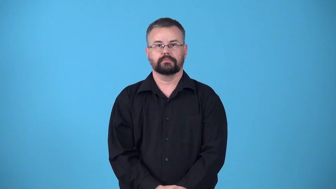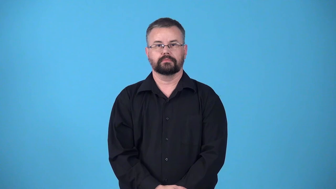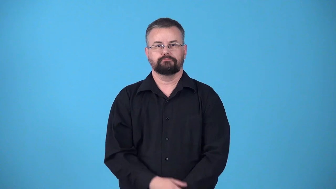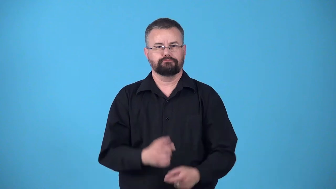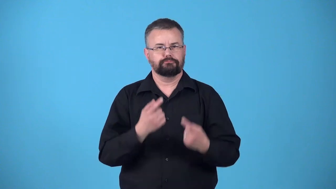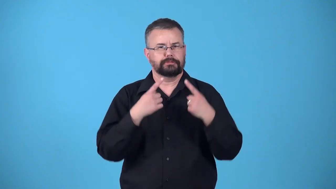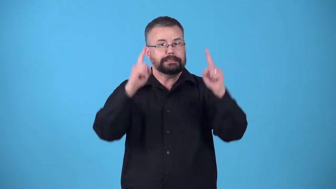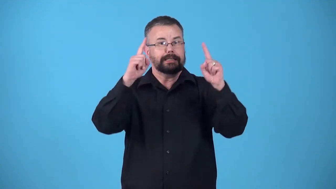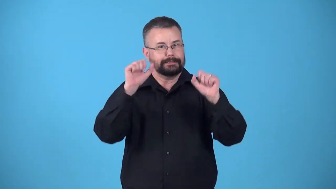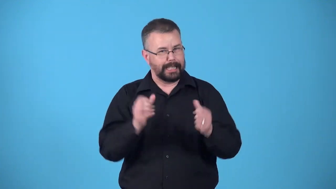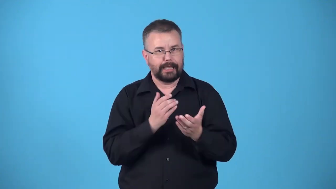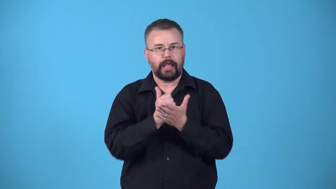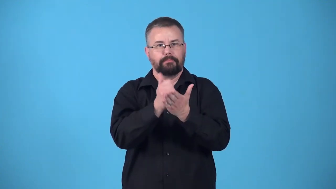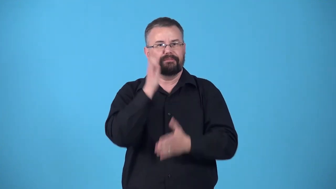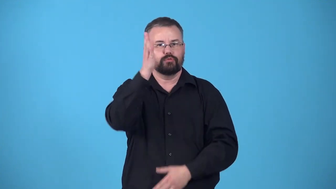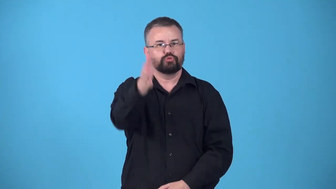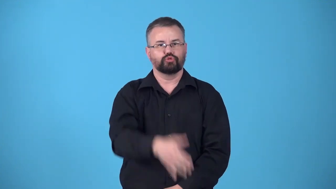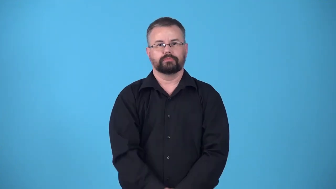feather in his cap